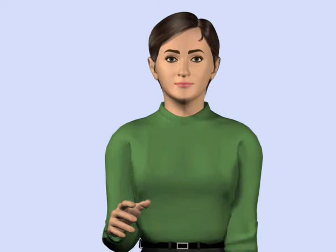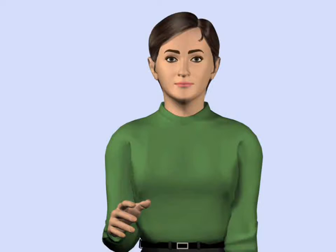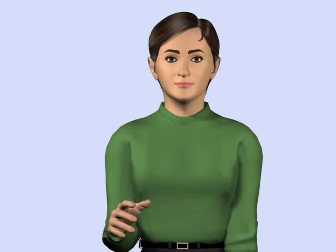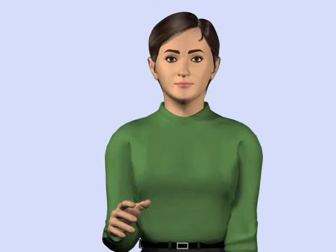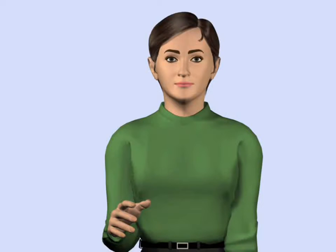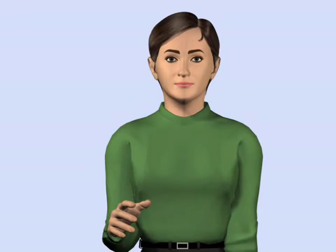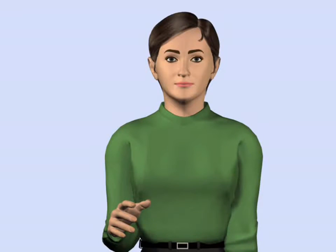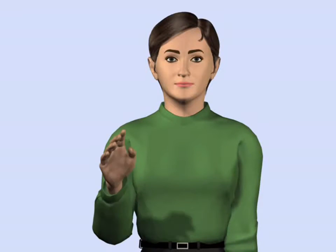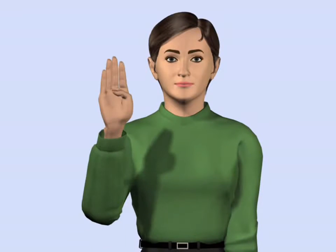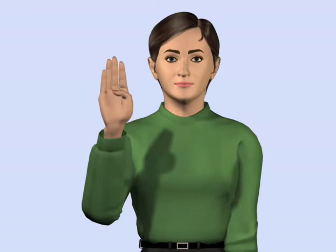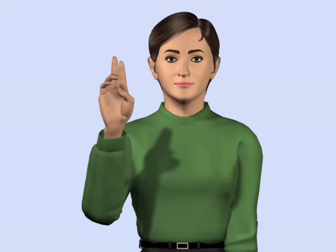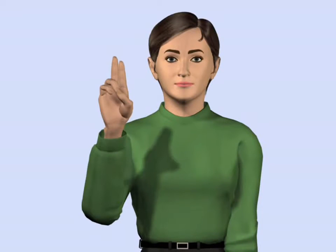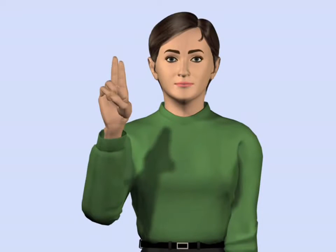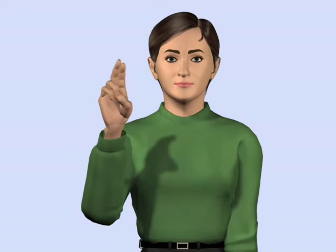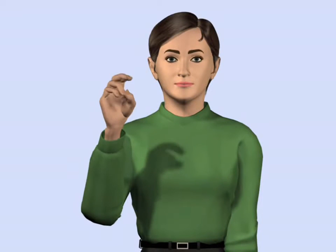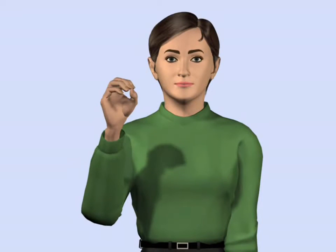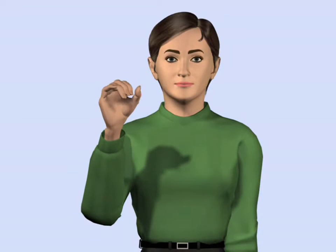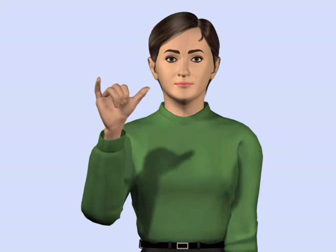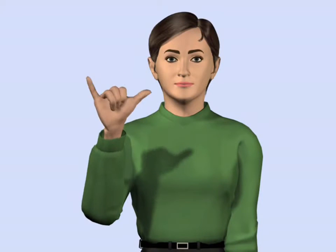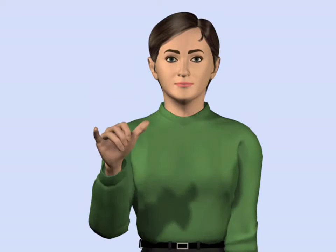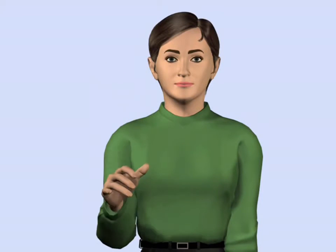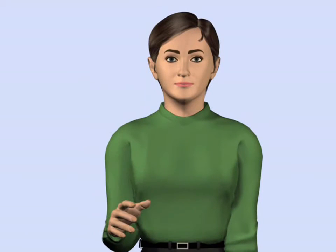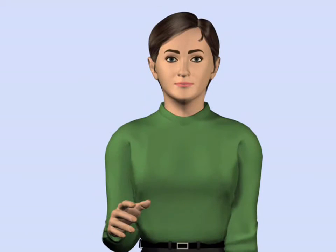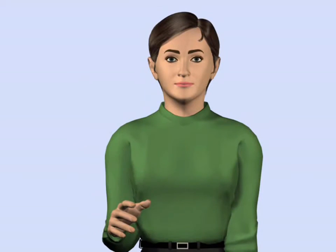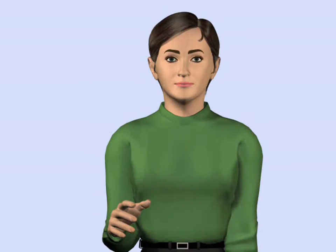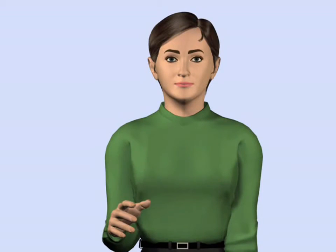buoy